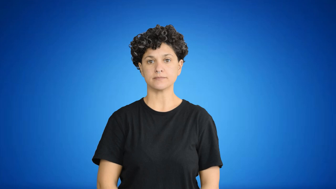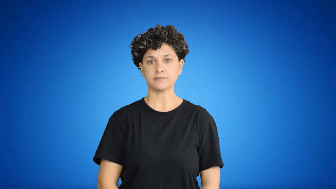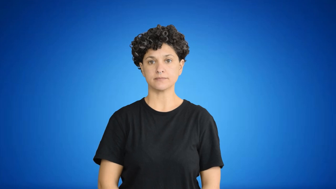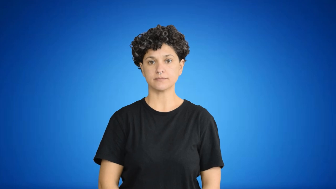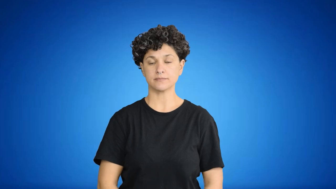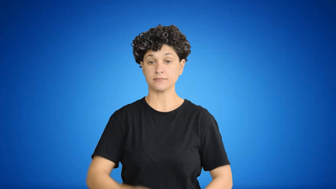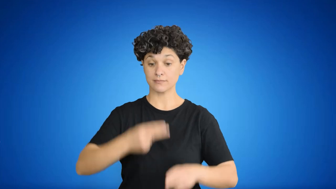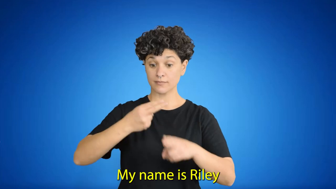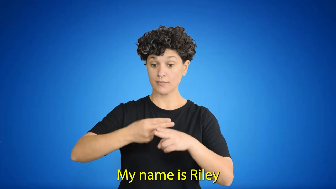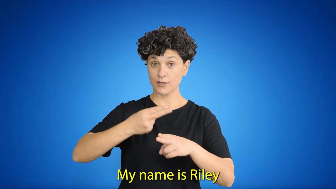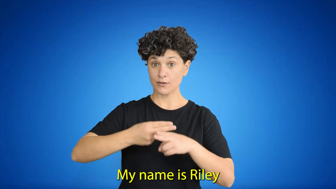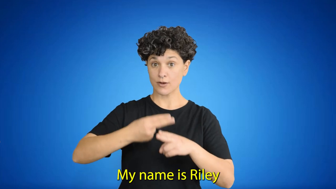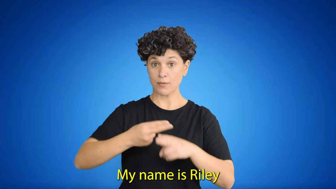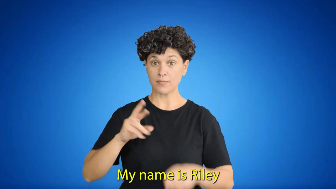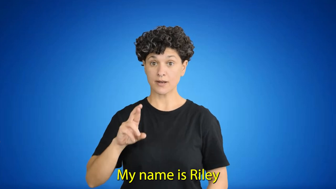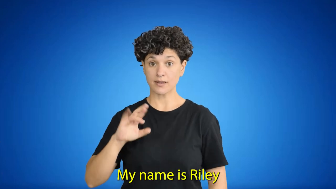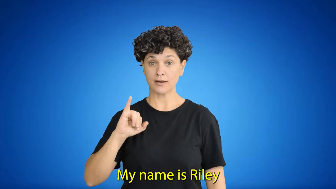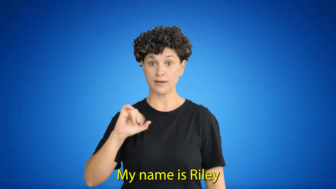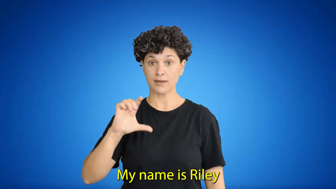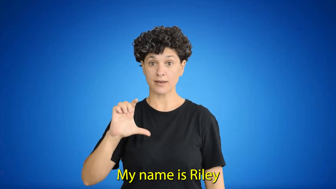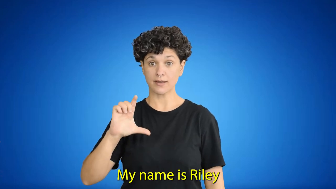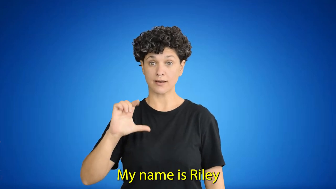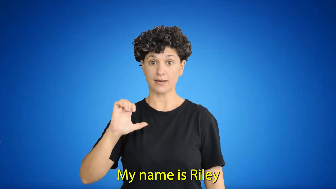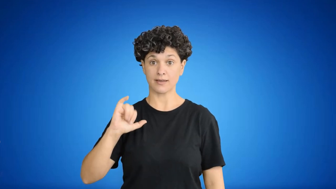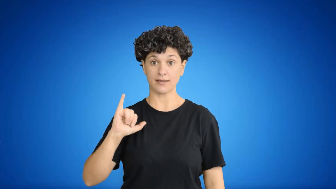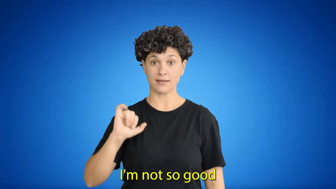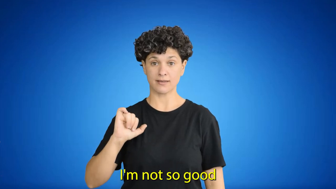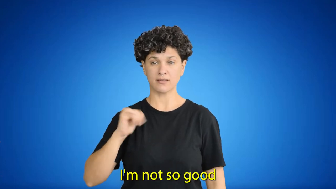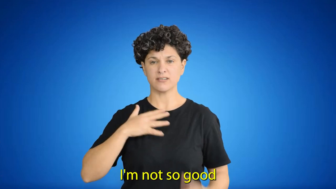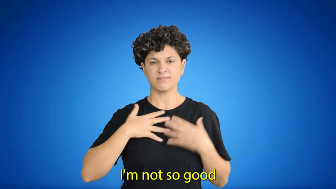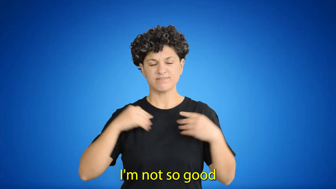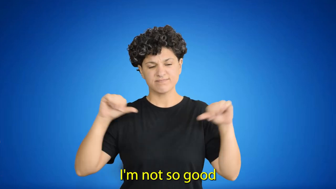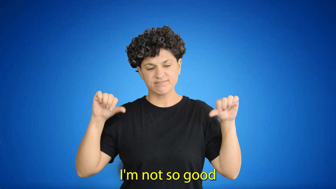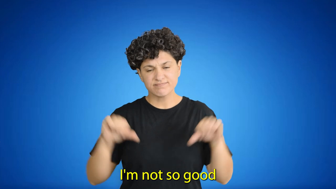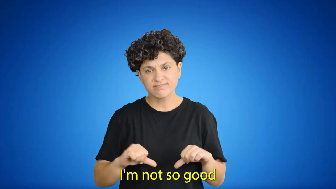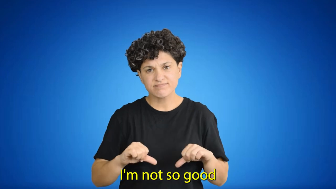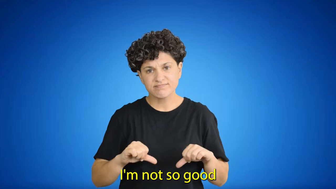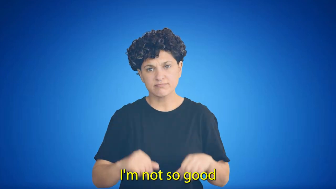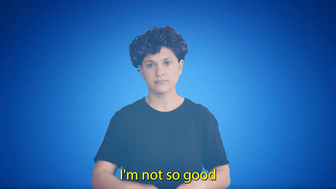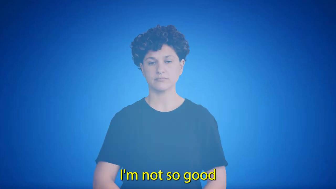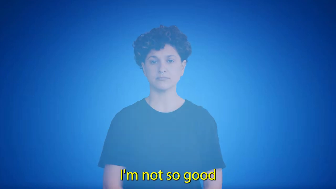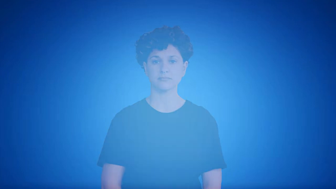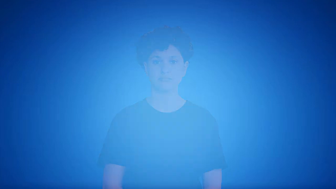Not so good